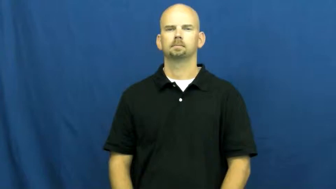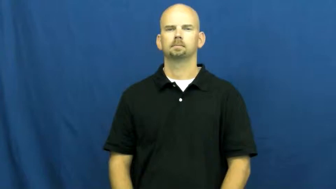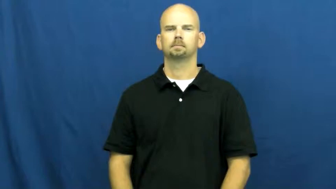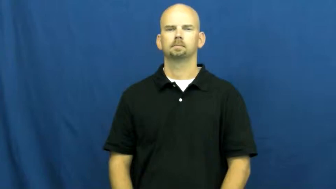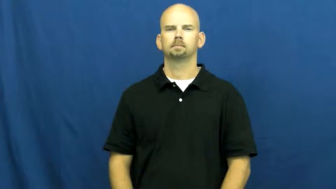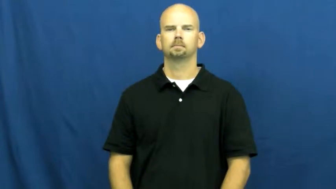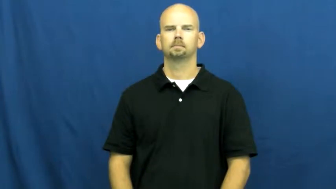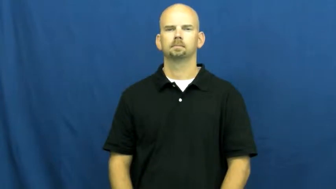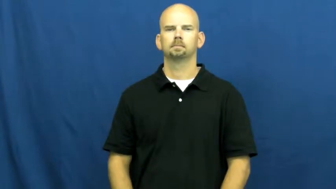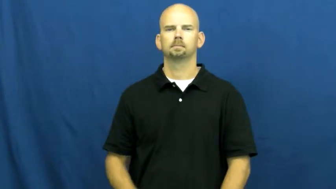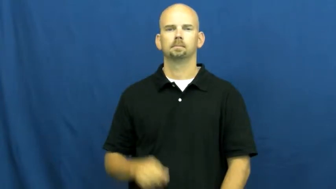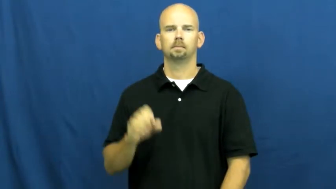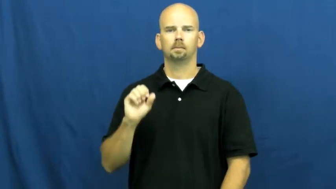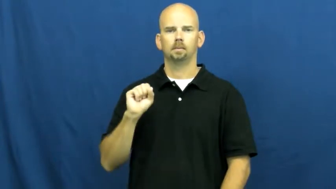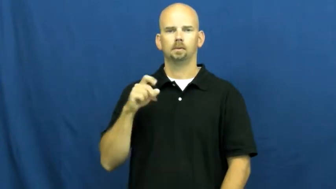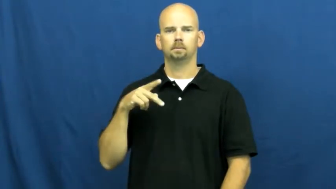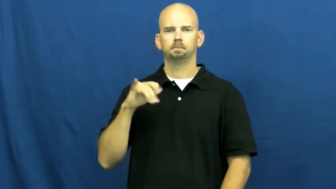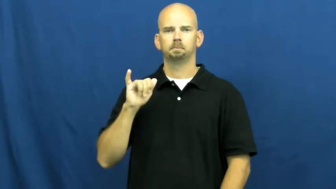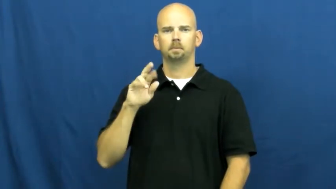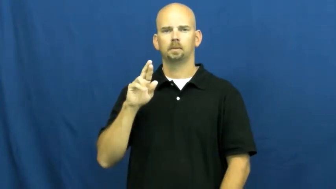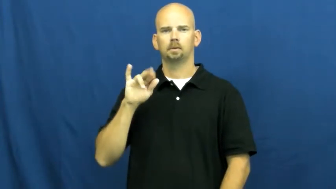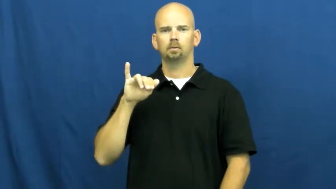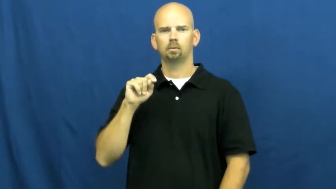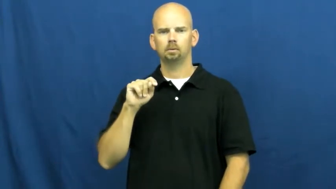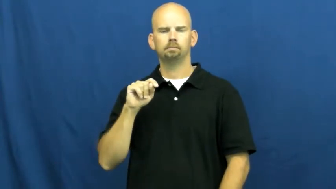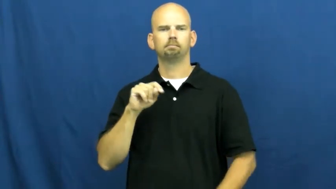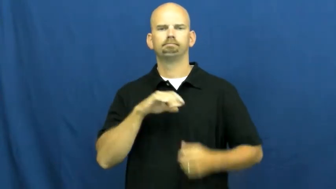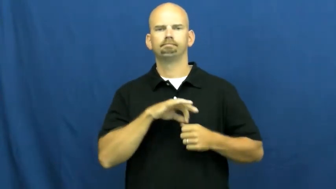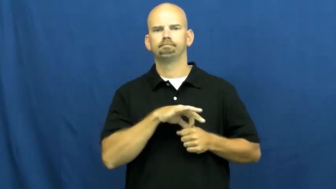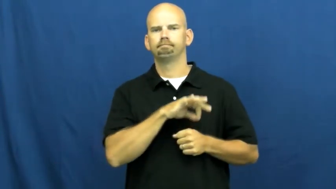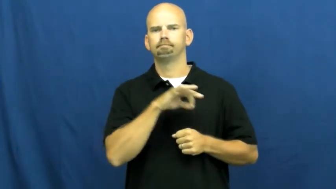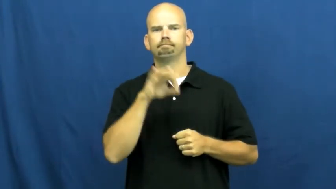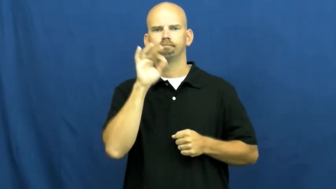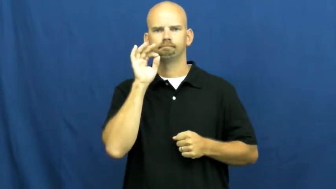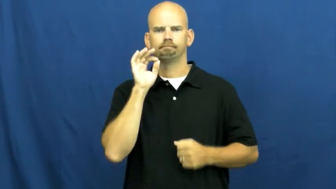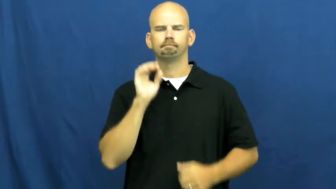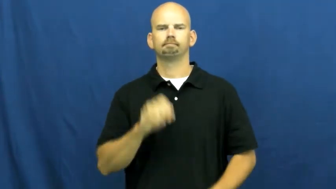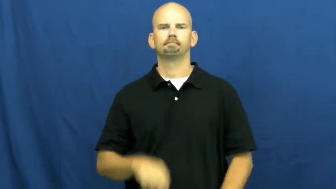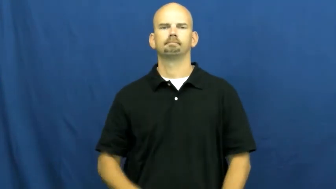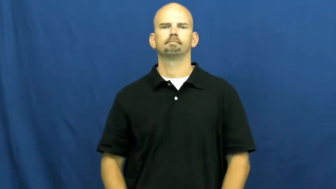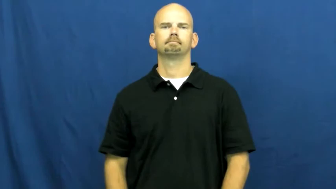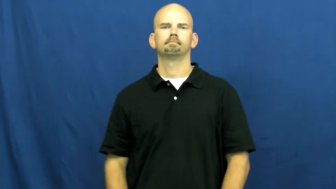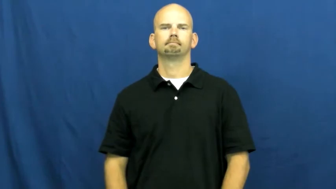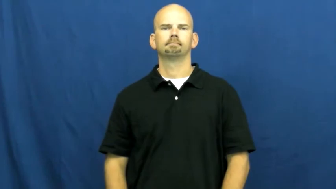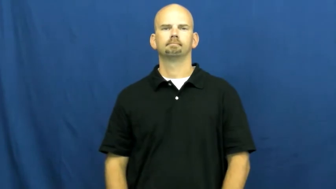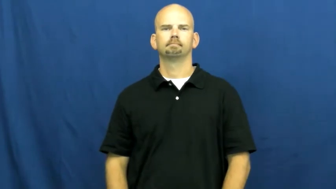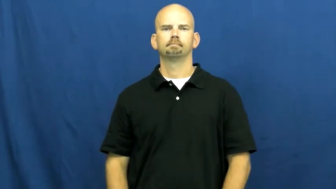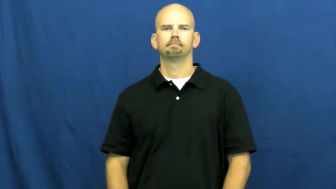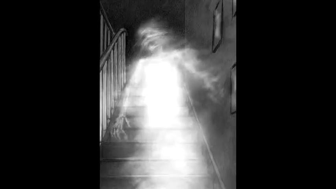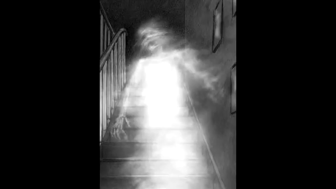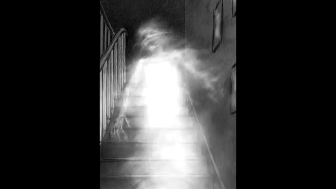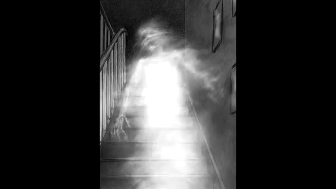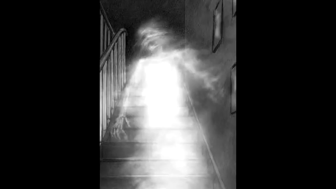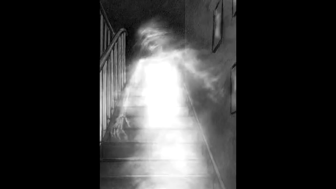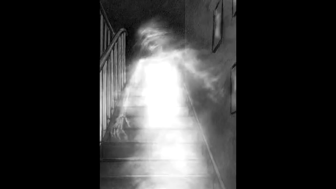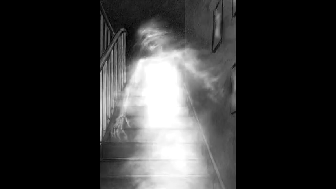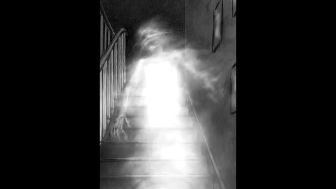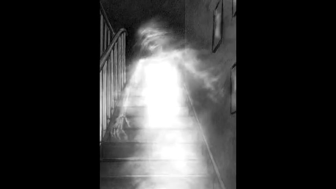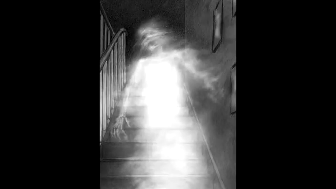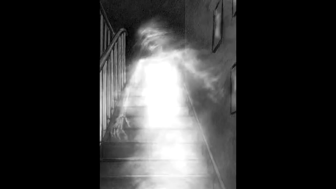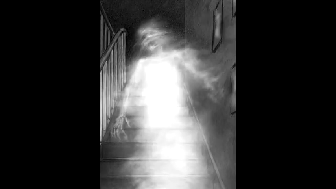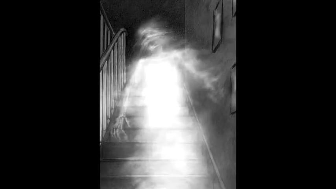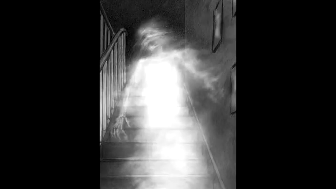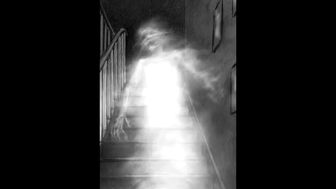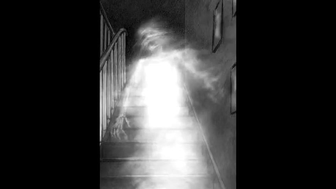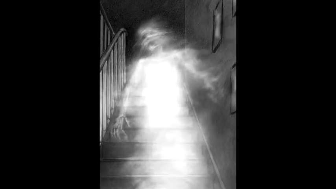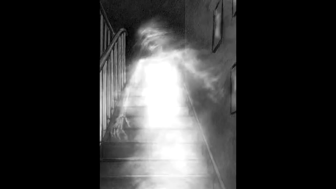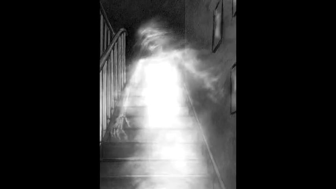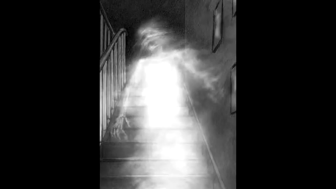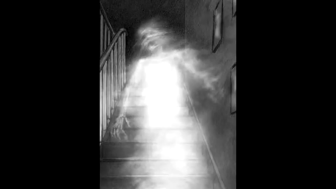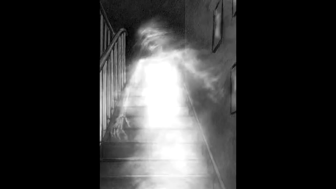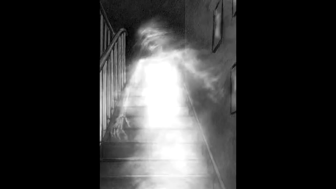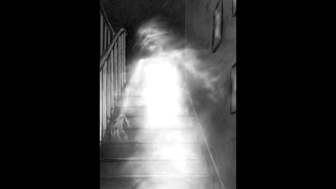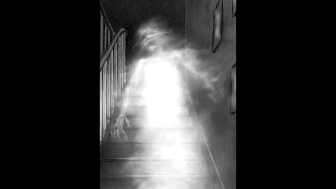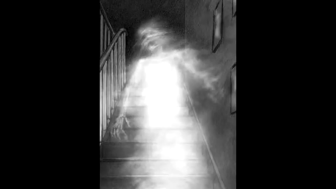spirit-soul